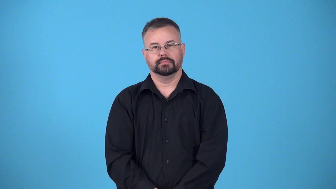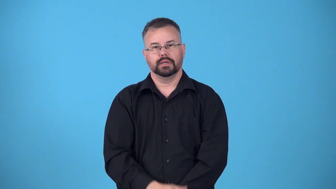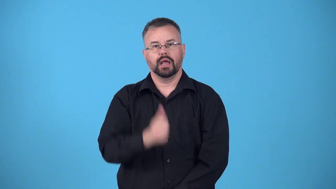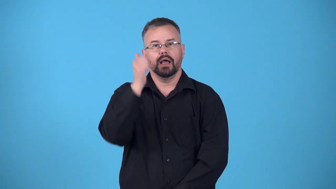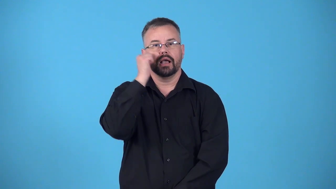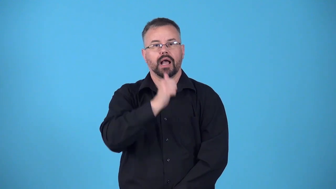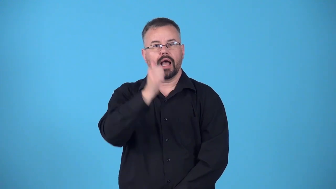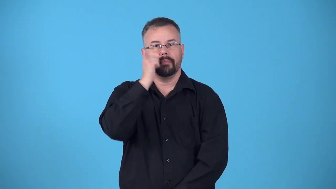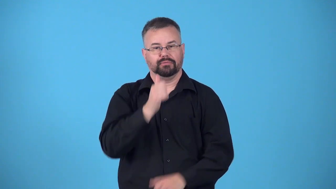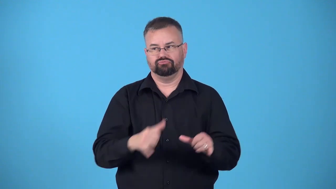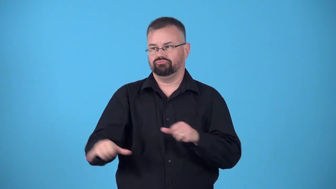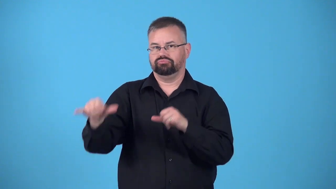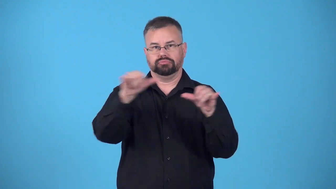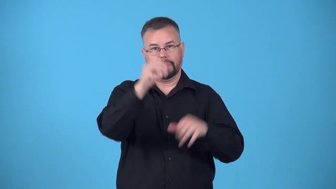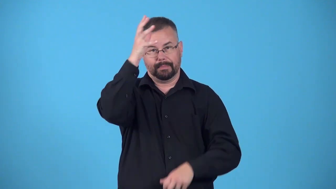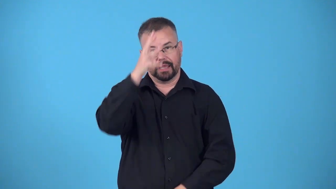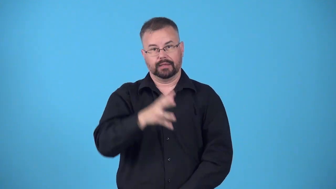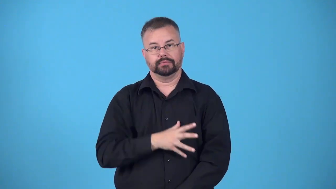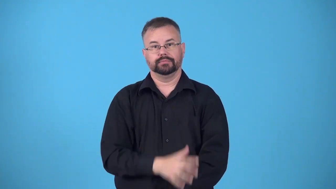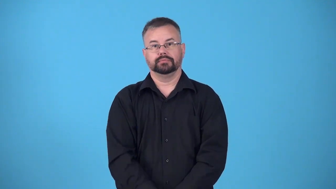rank and file, everyman